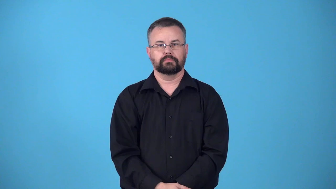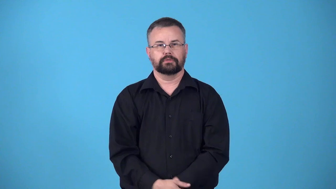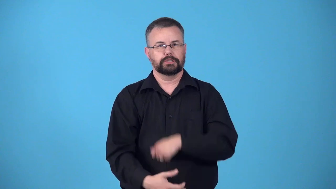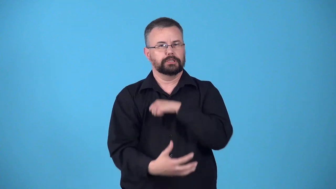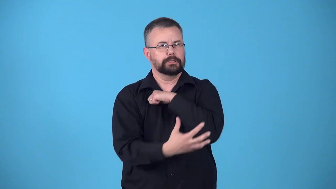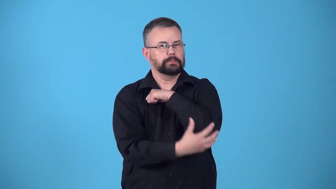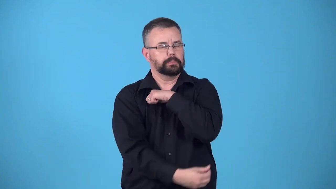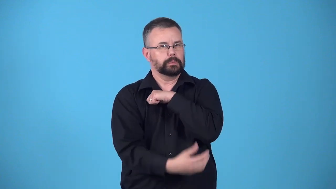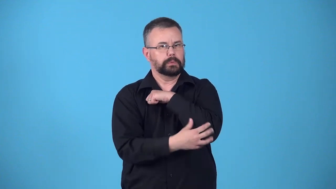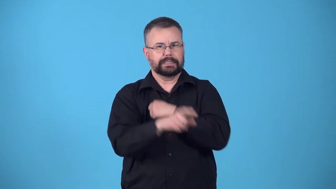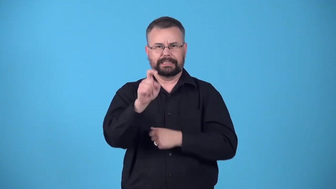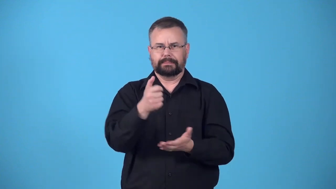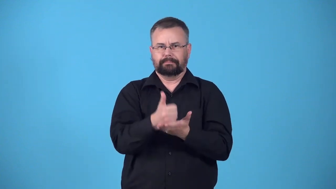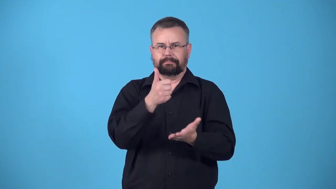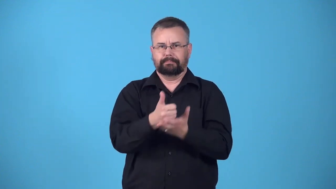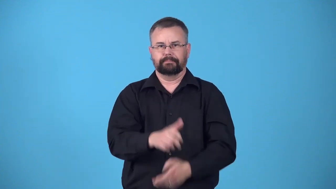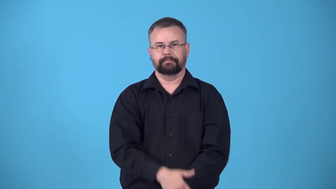down and out, down on his luck